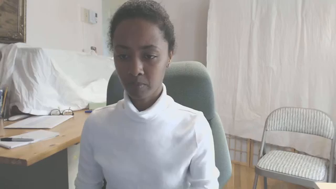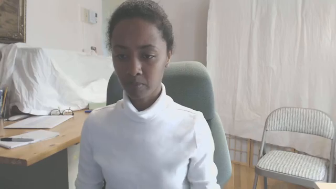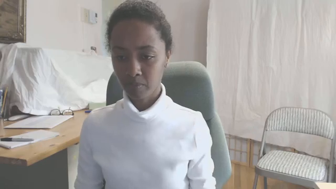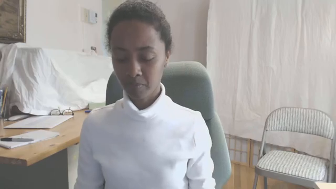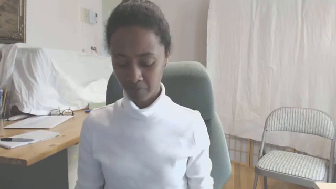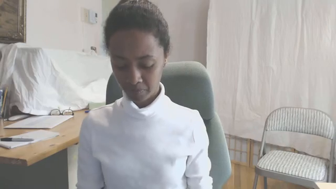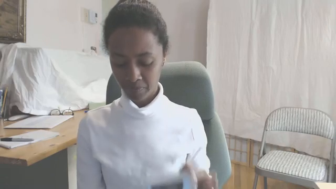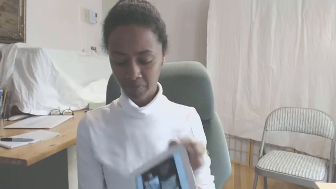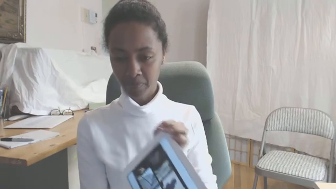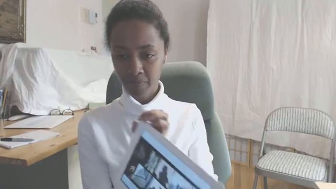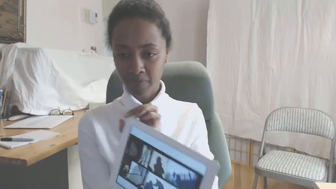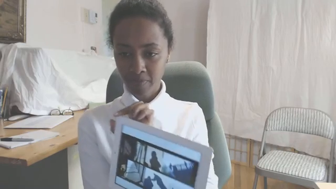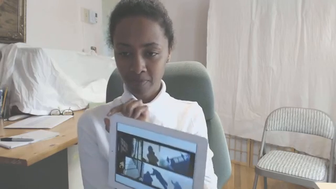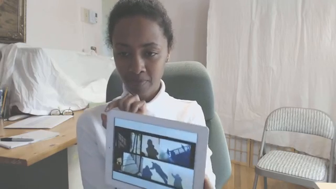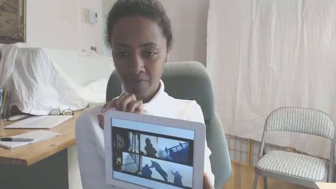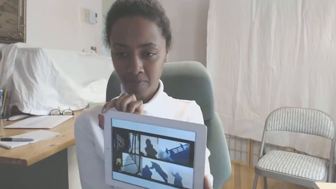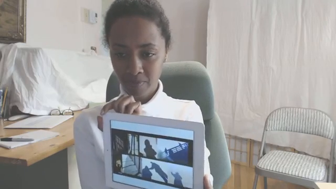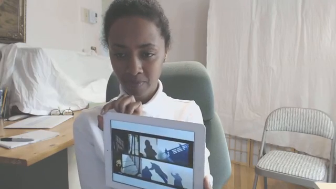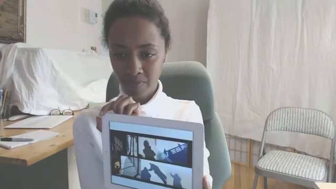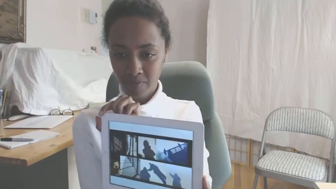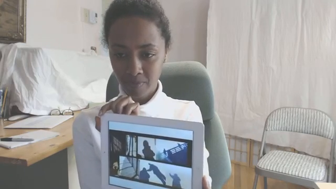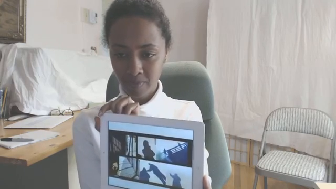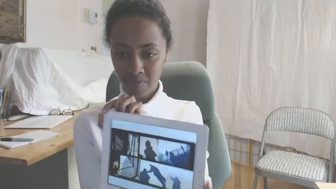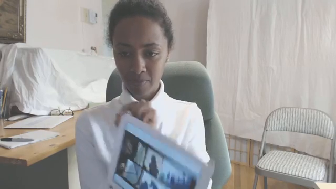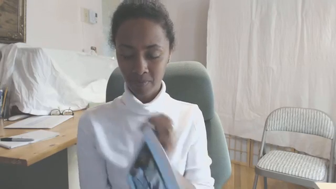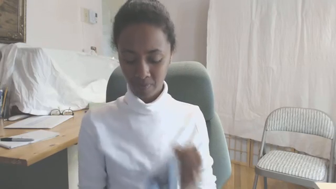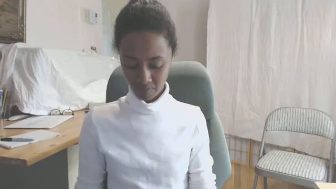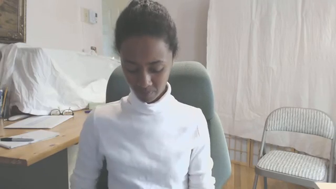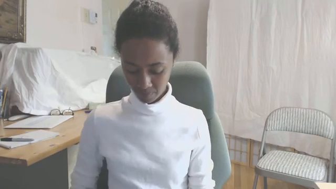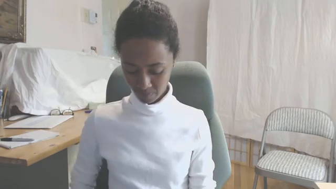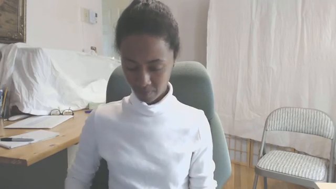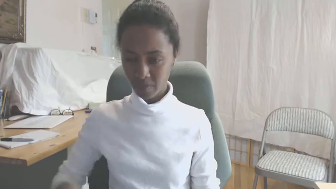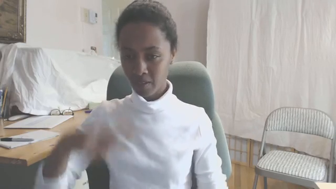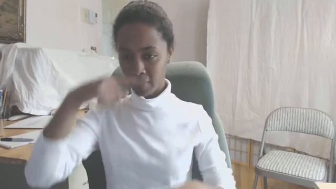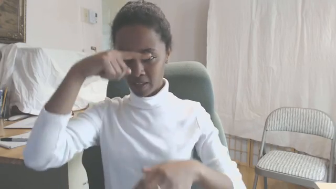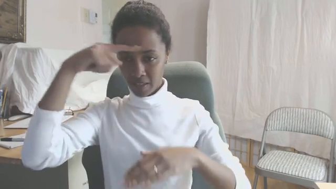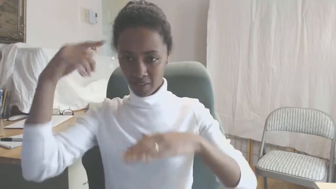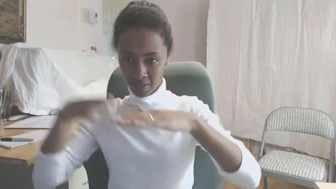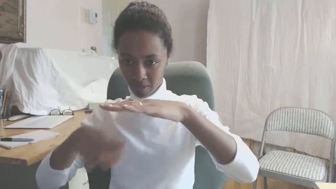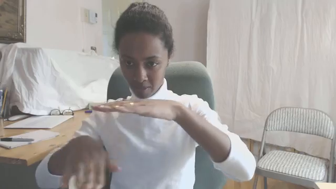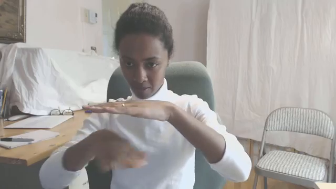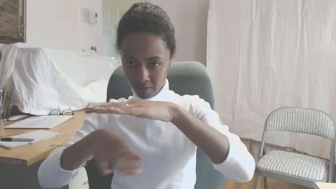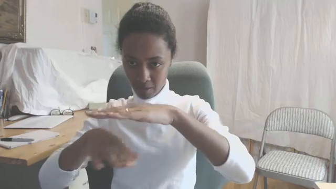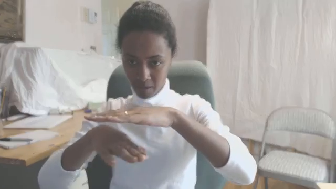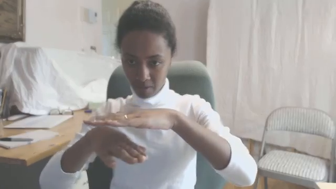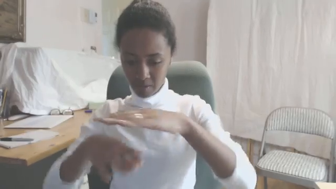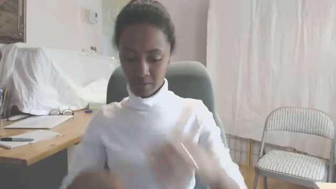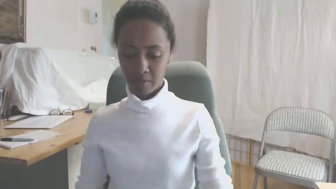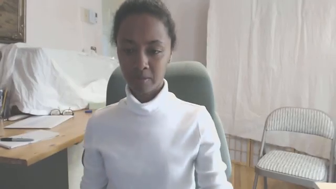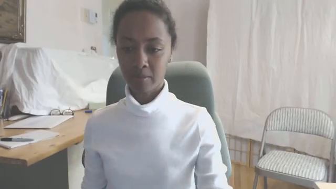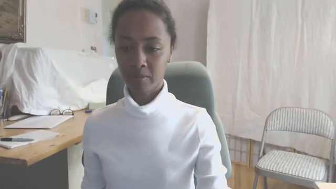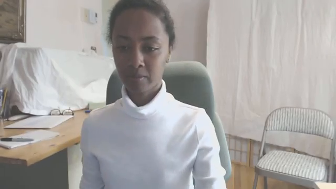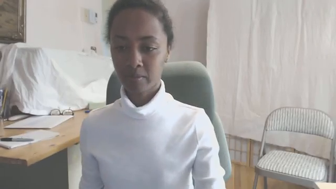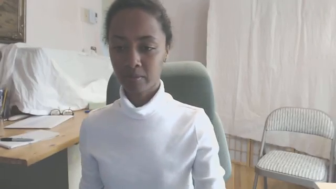shadow